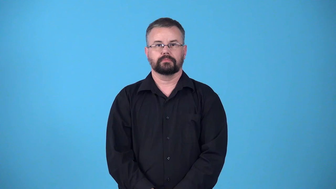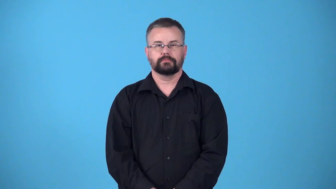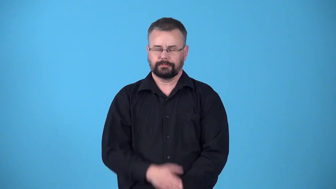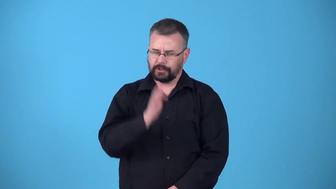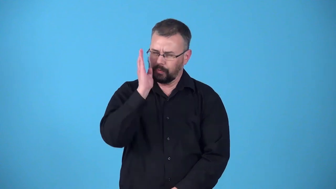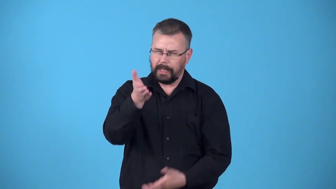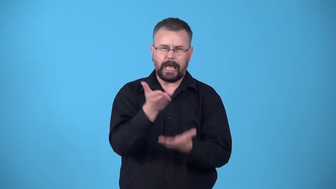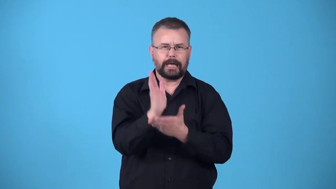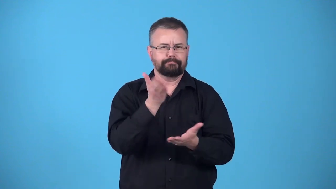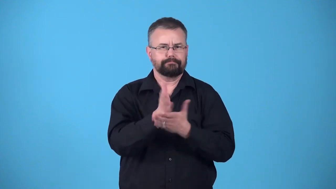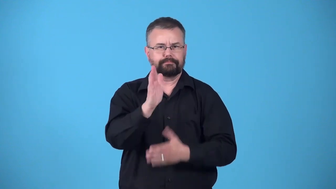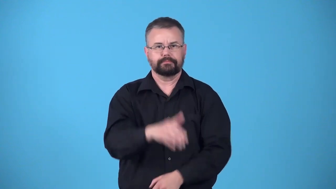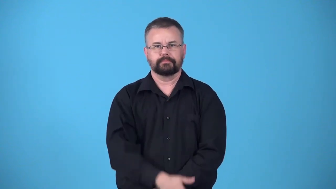it all comes out in the wash